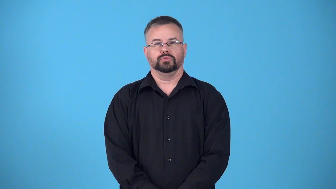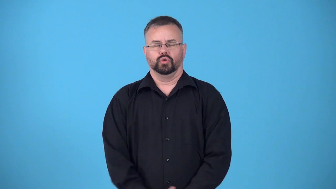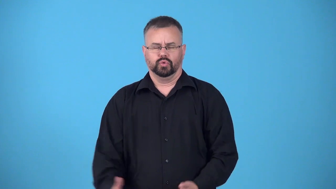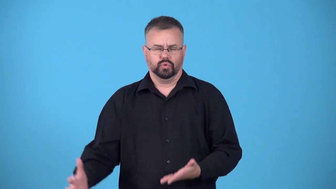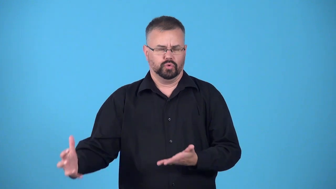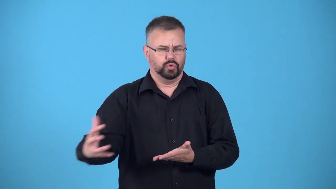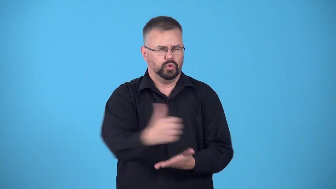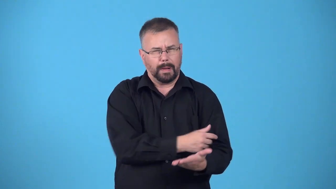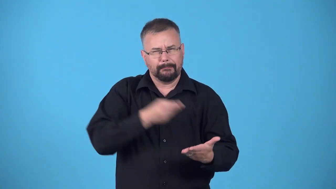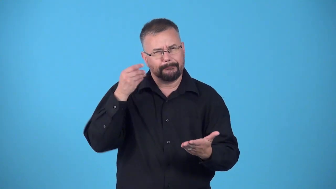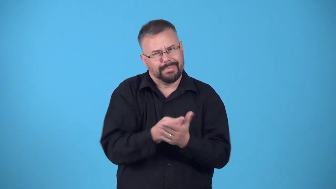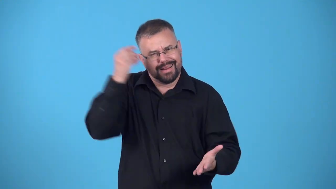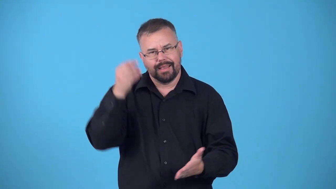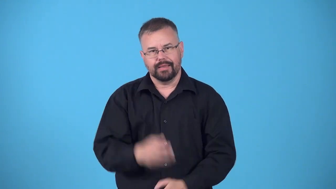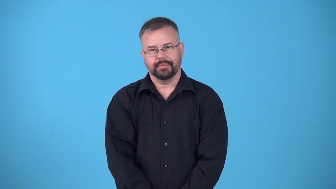rake in, rake it in, rake up money